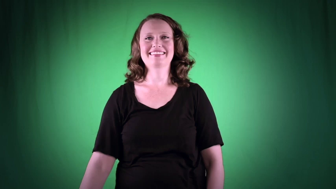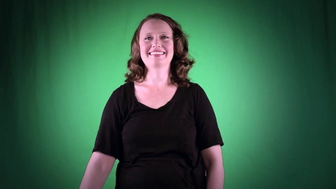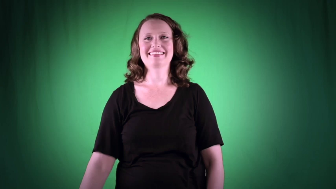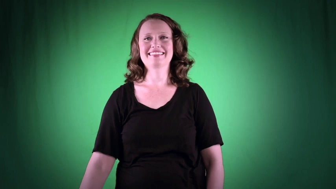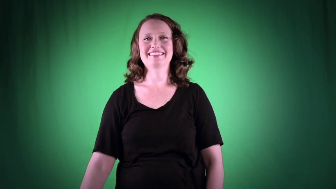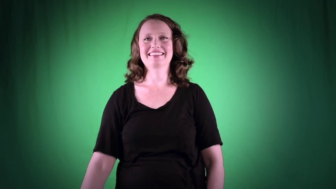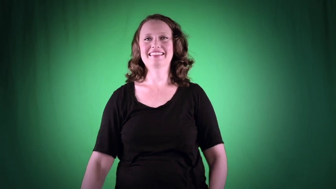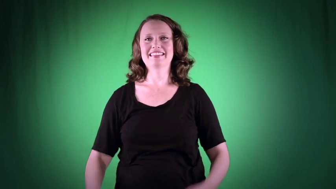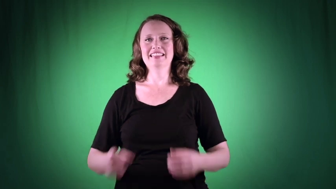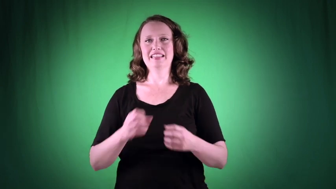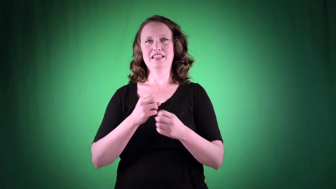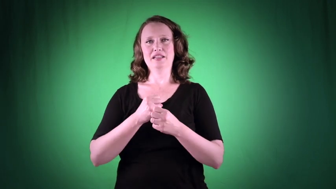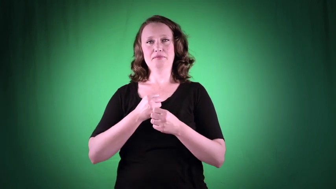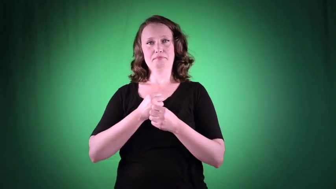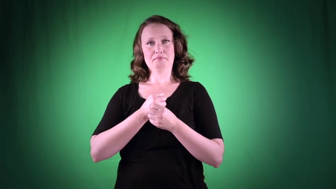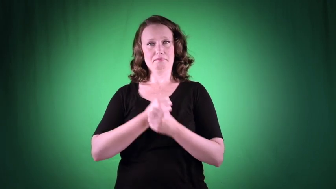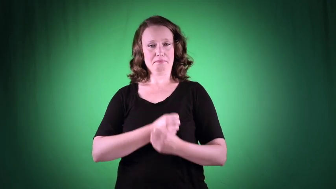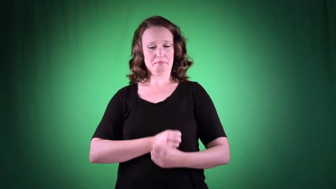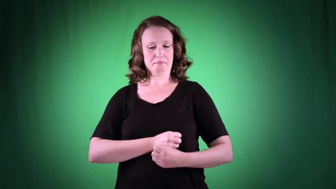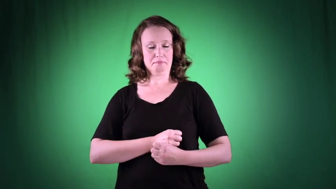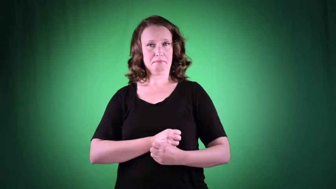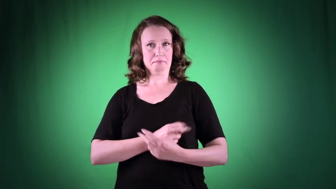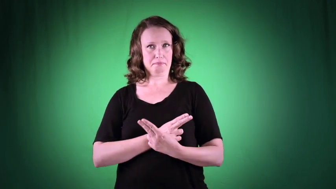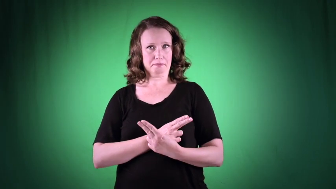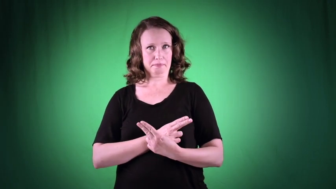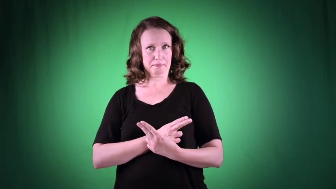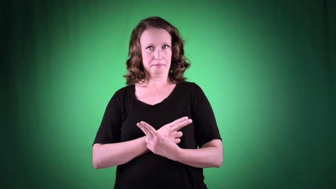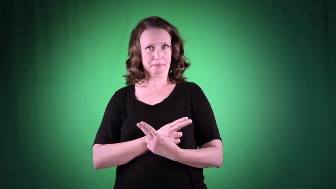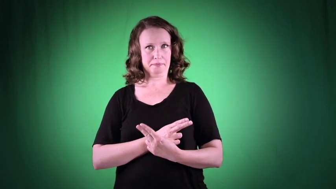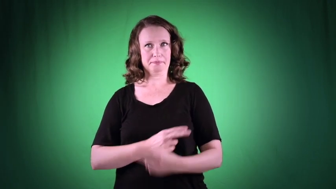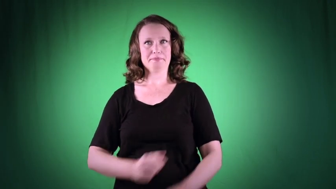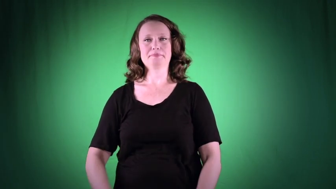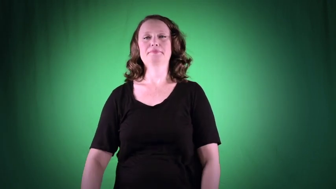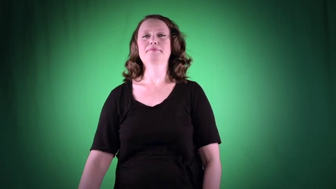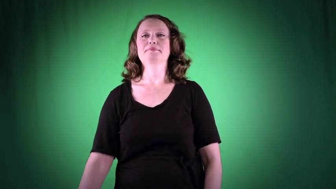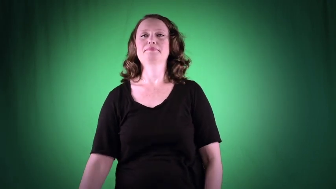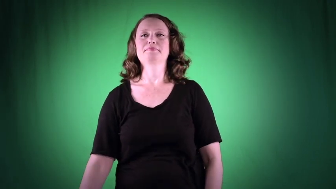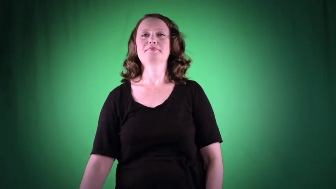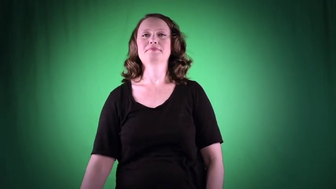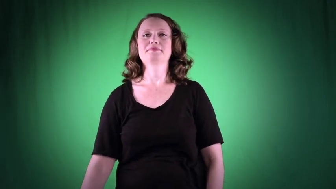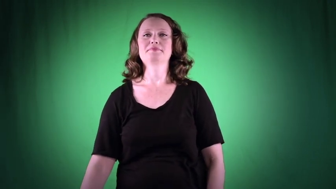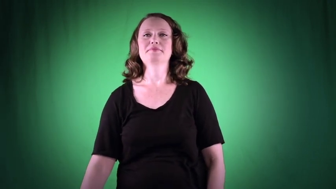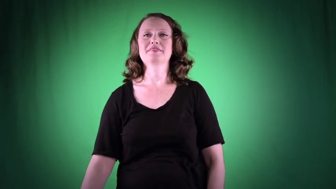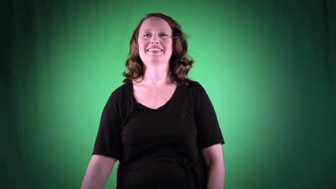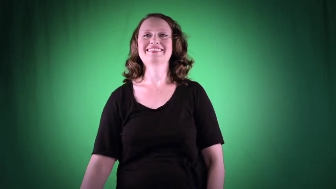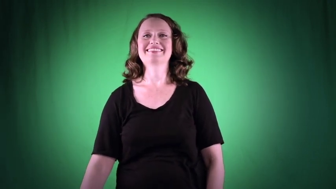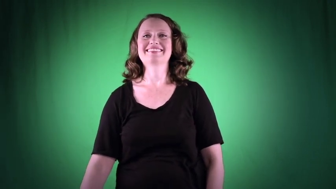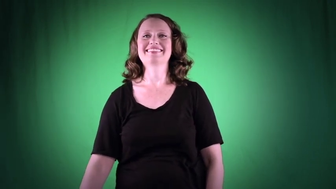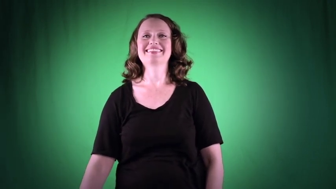Bow on front